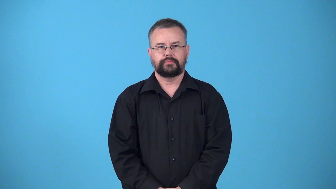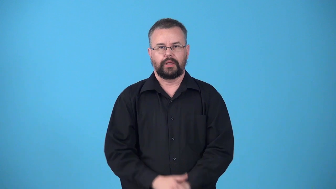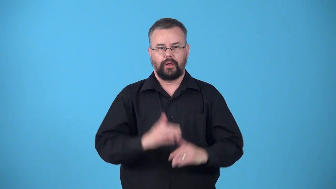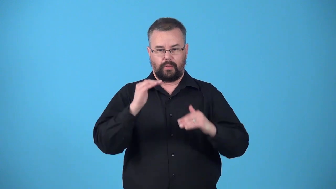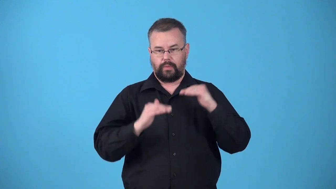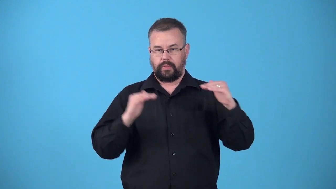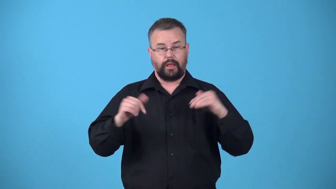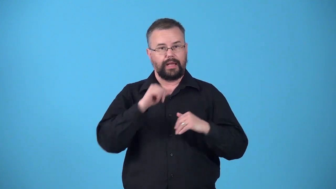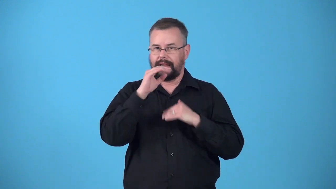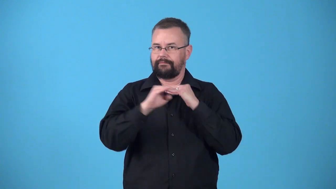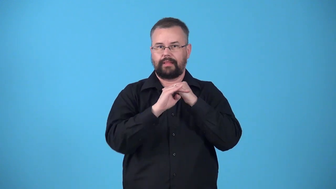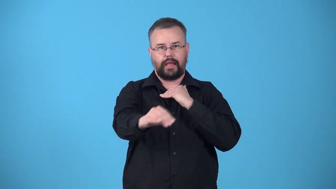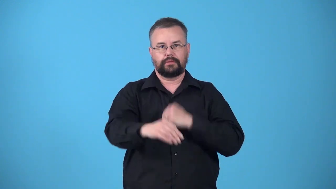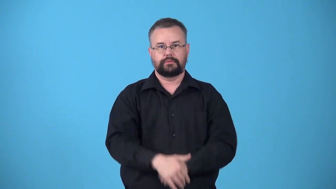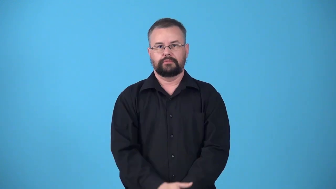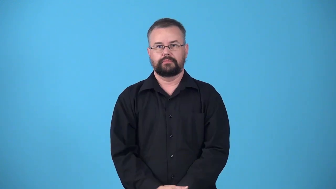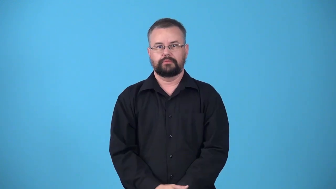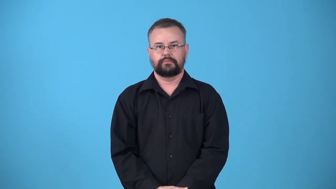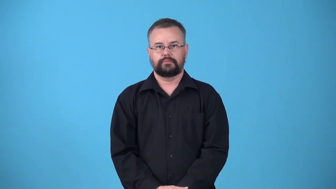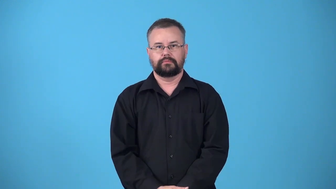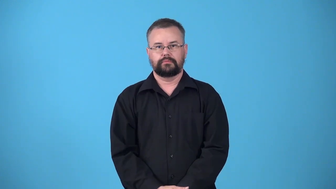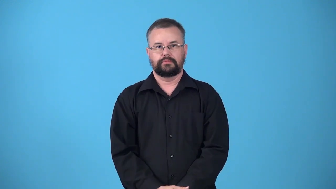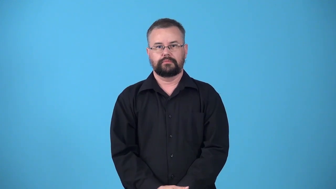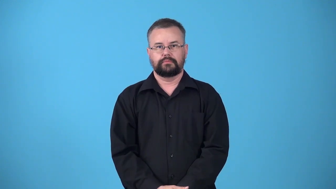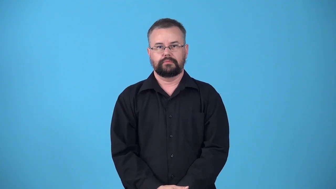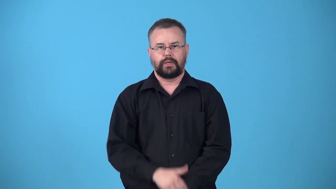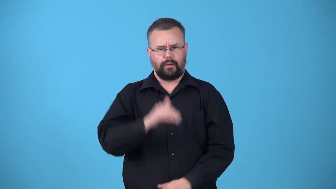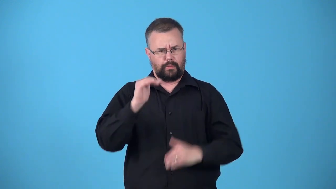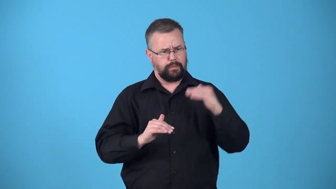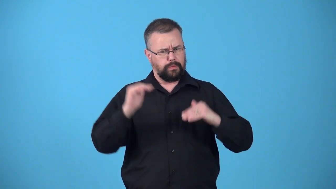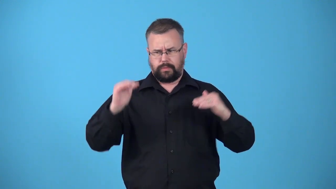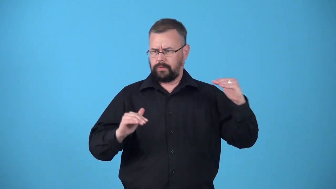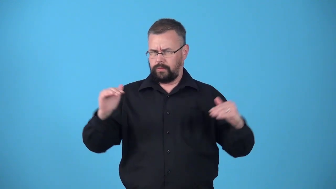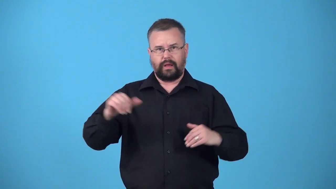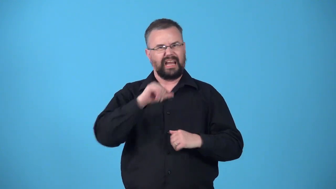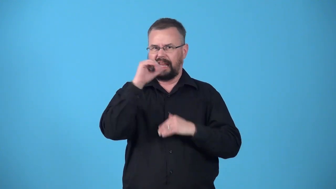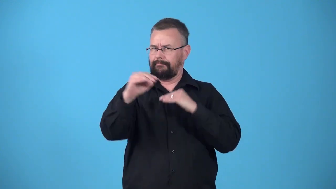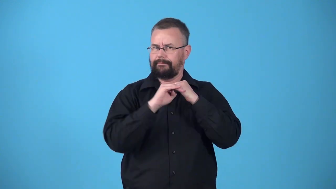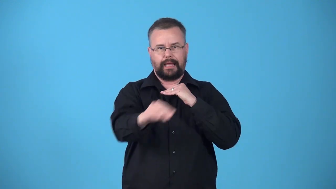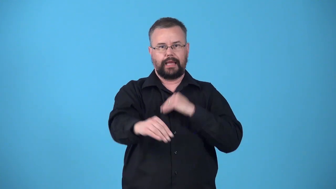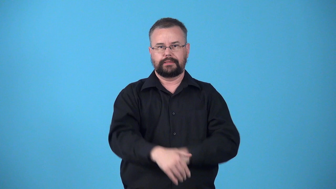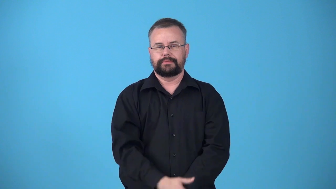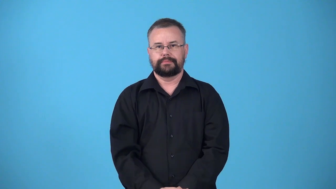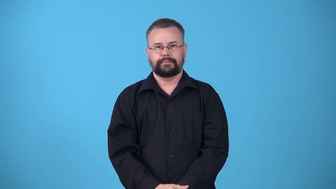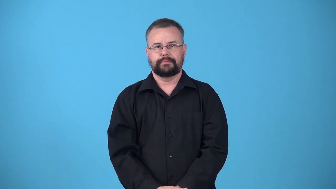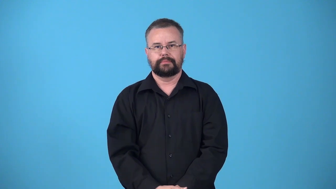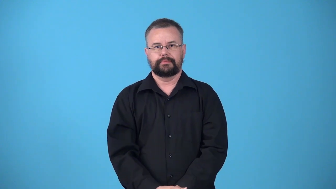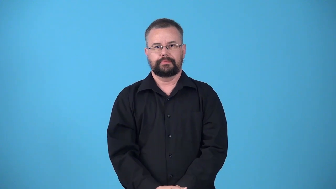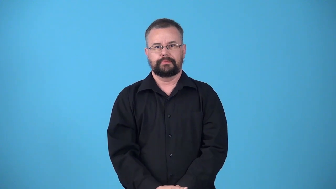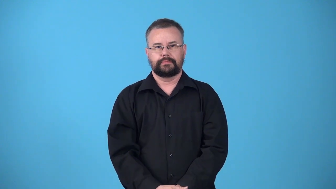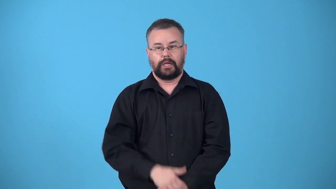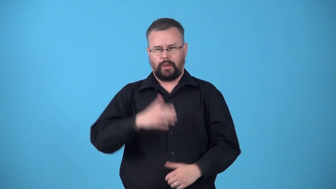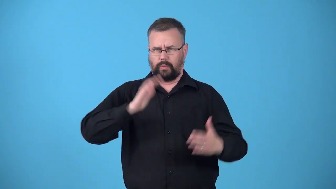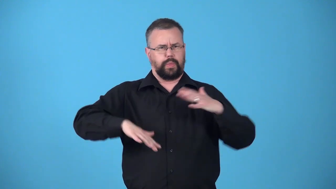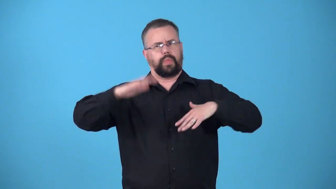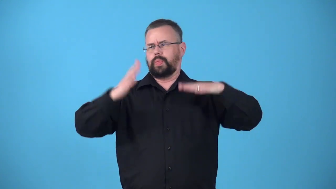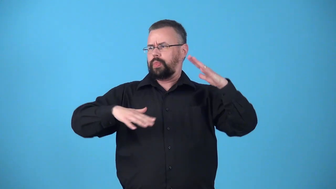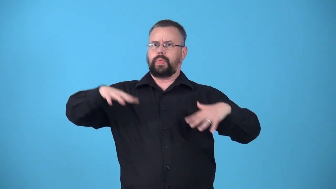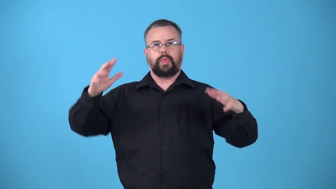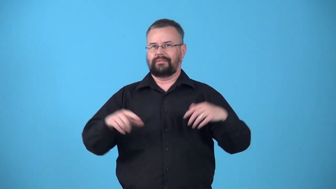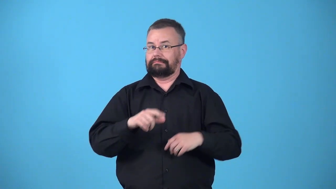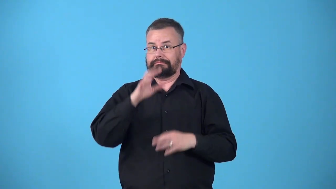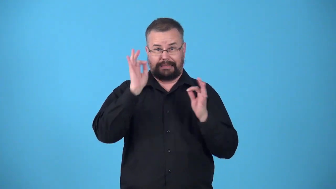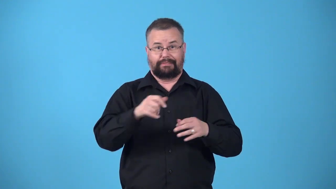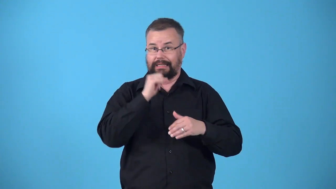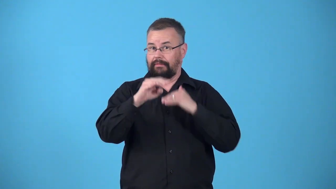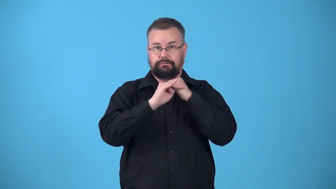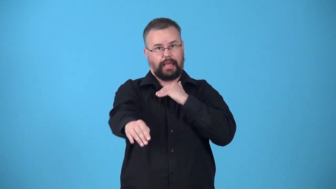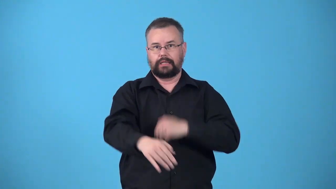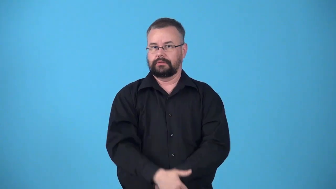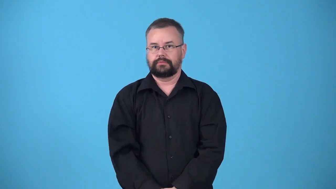uneven